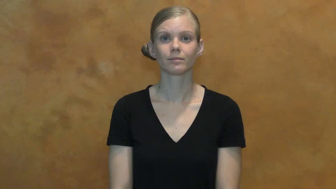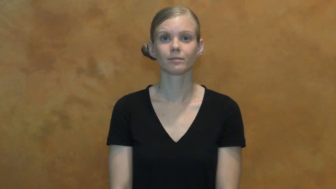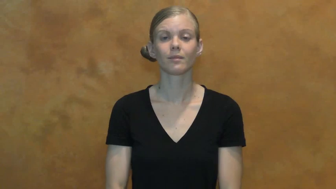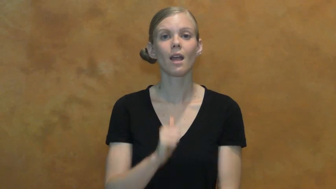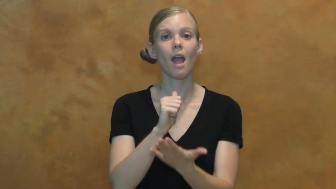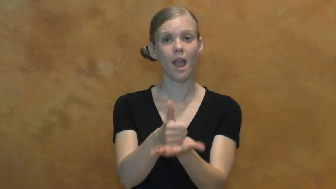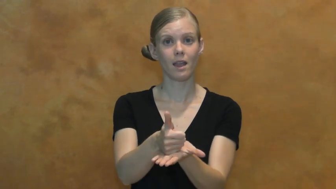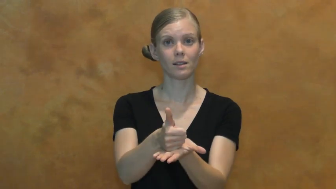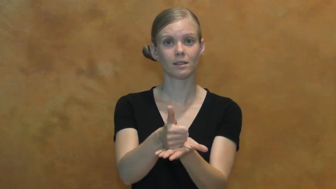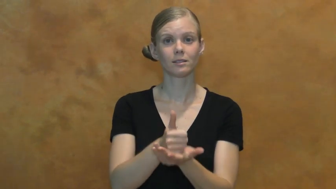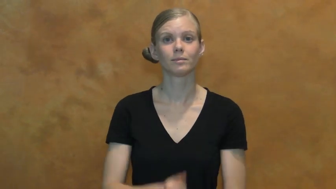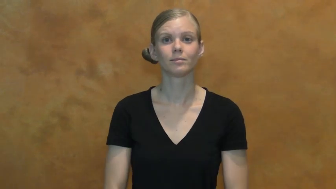aid